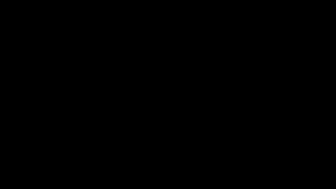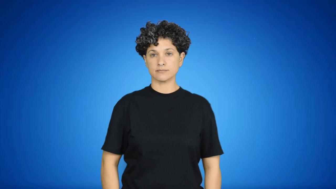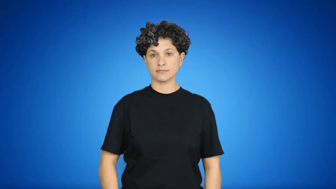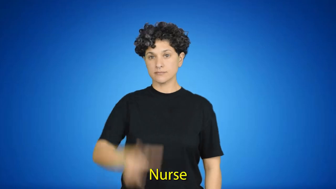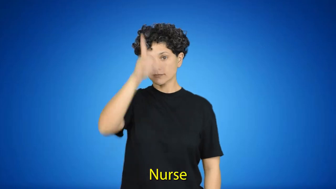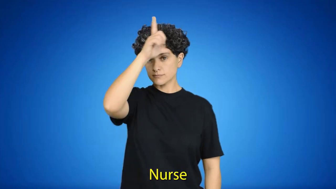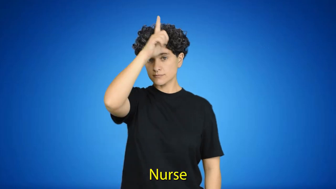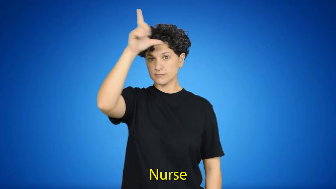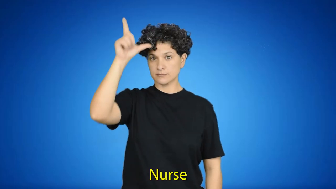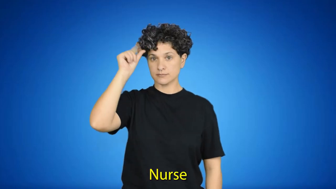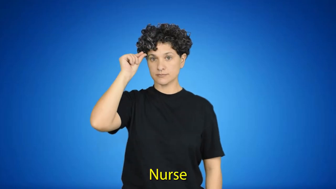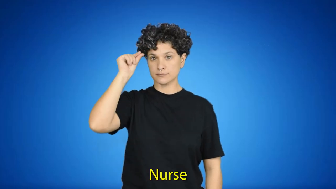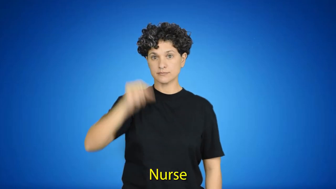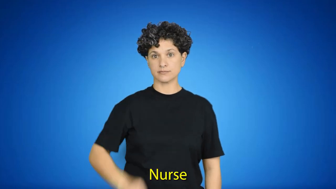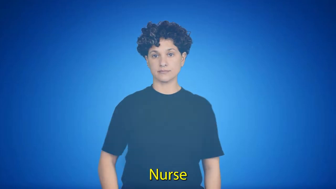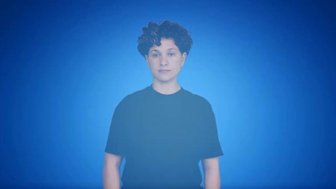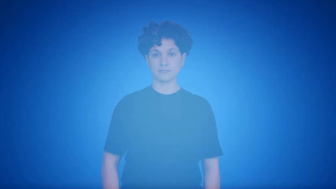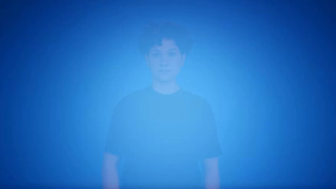Nurse